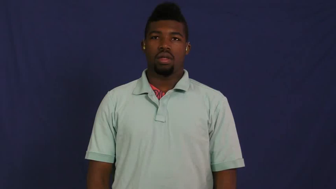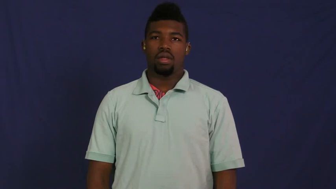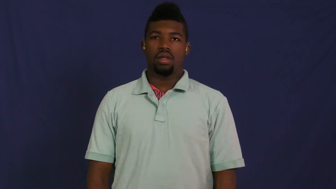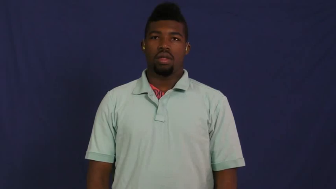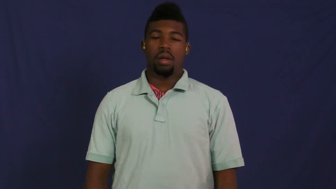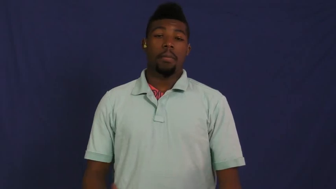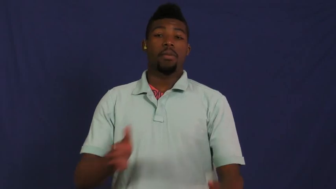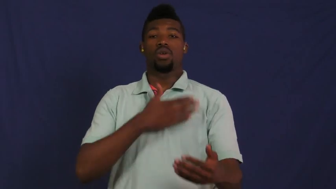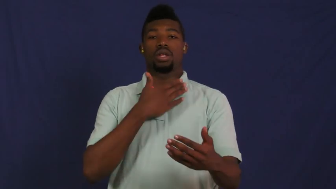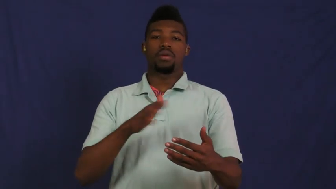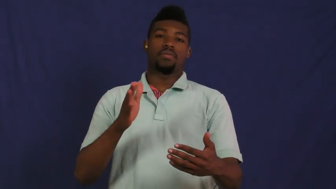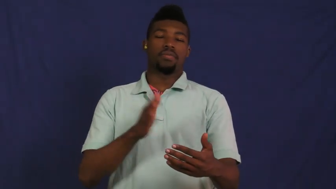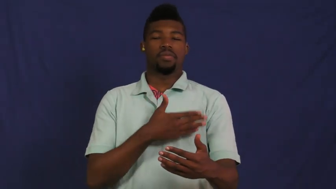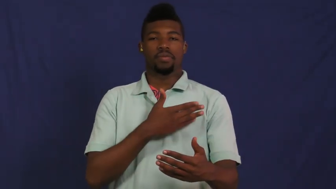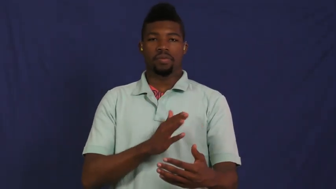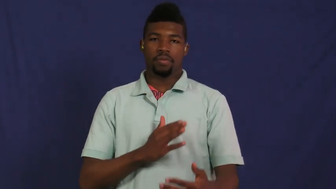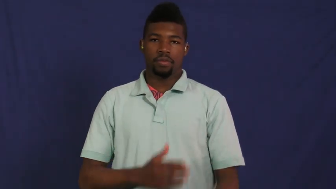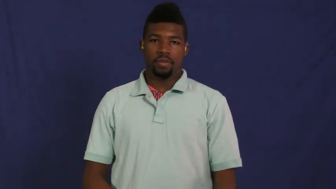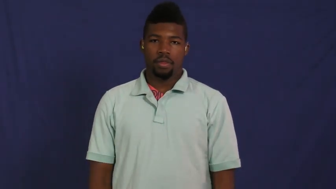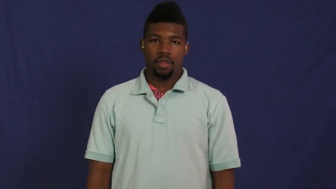carol,tune,chanson